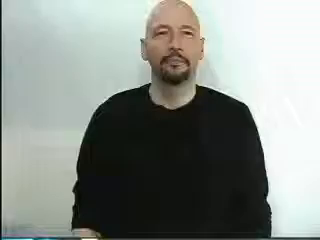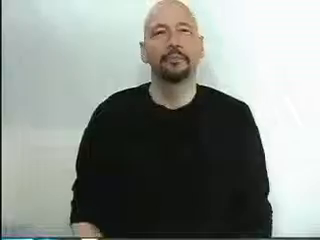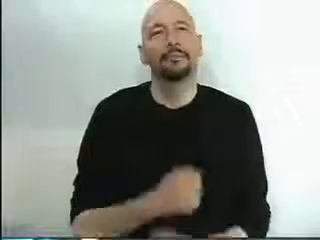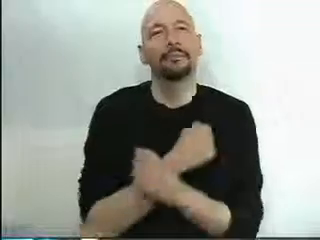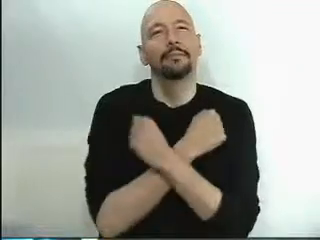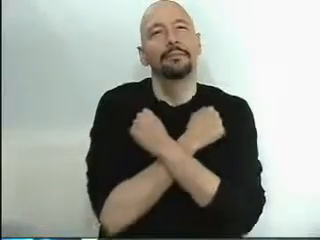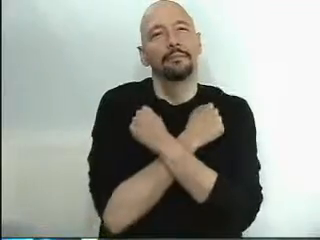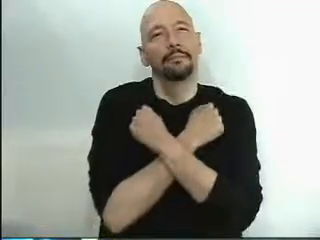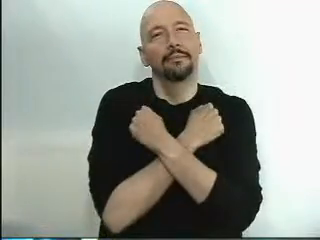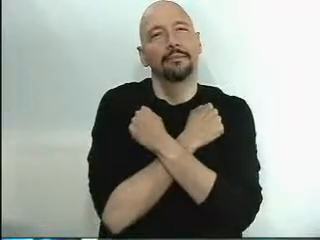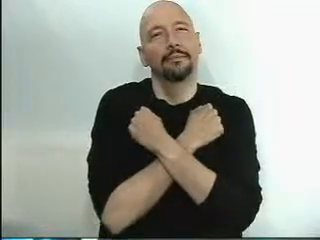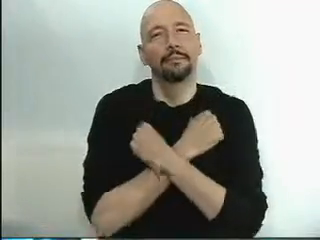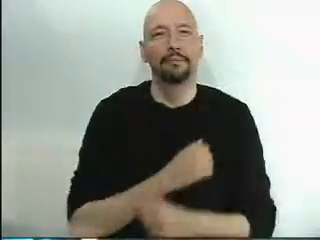LOVE